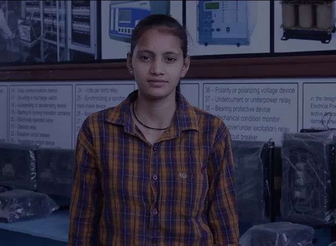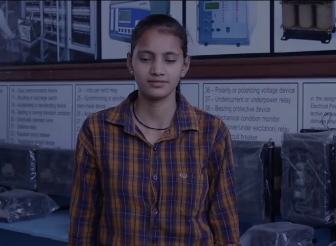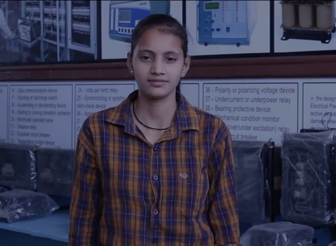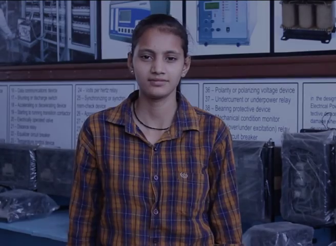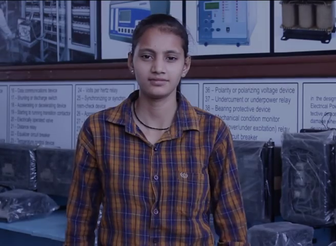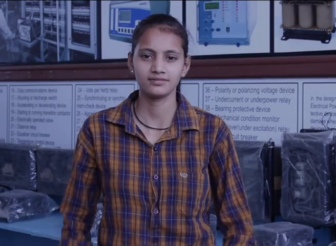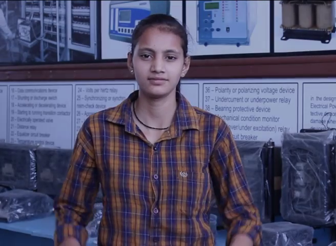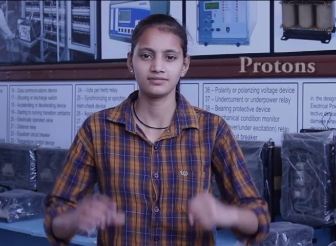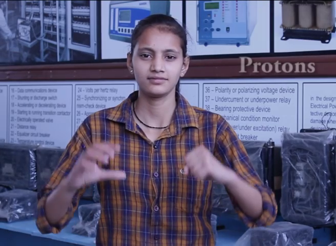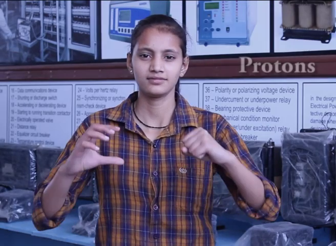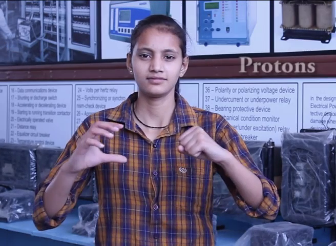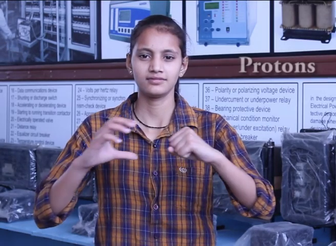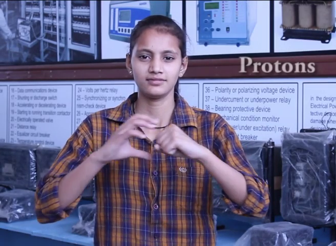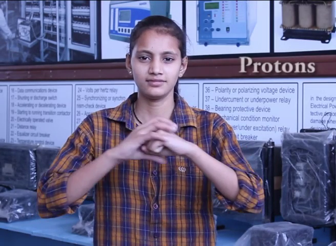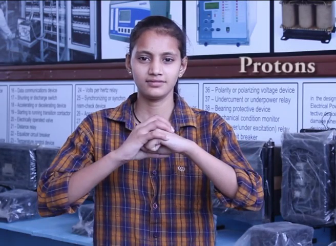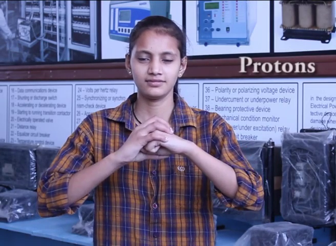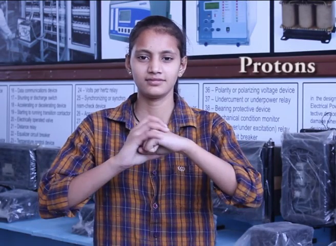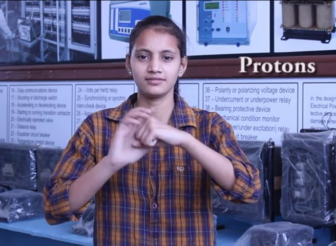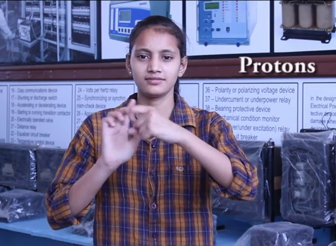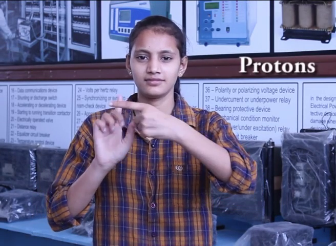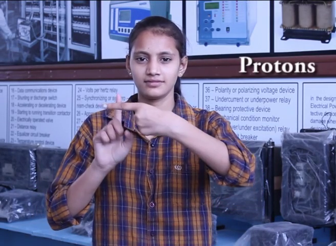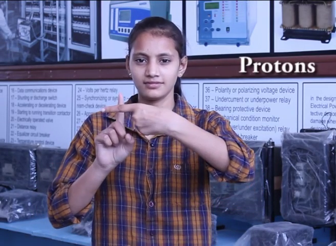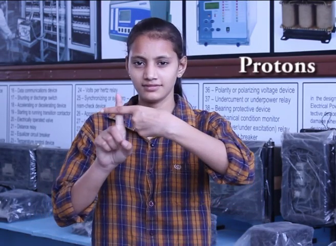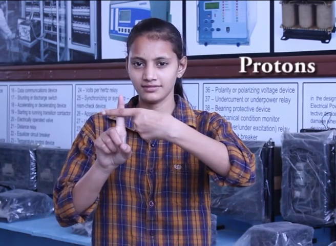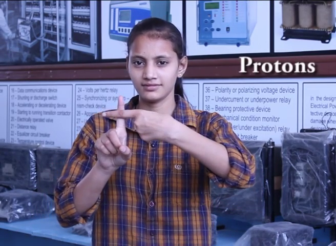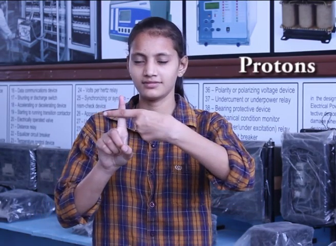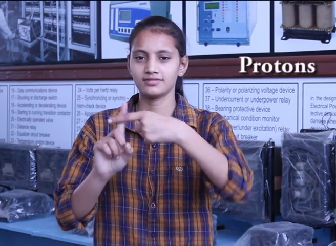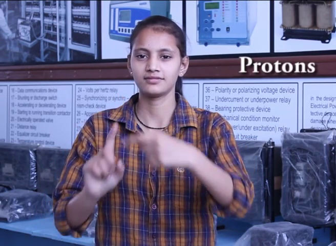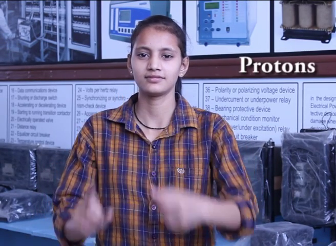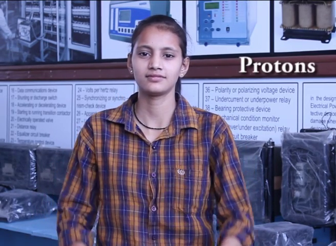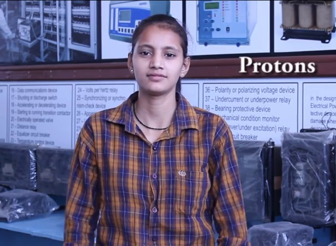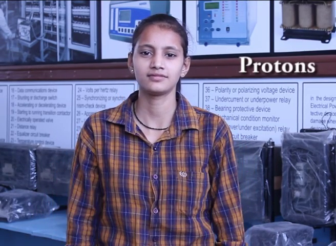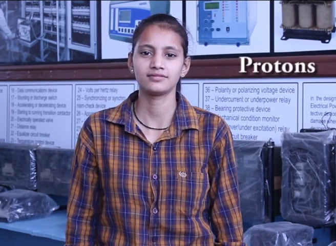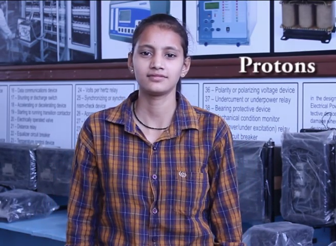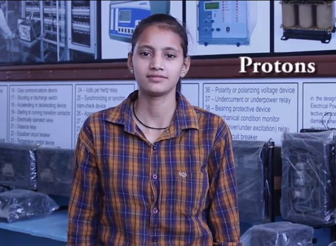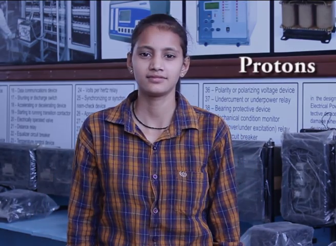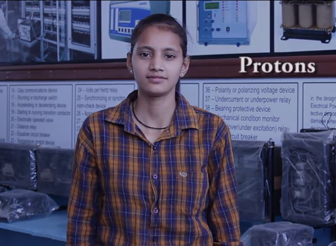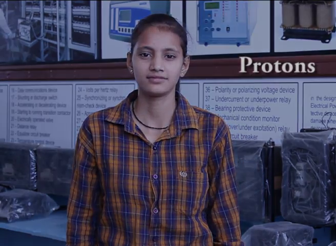Protons